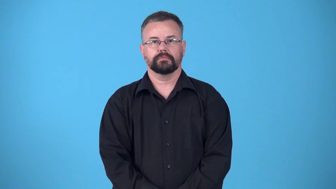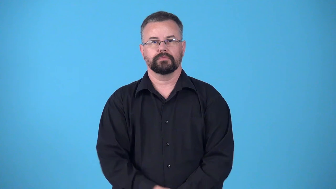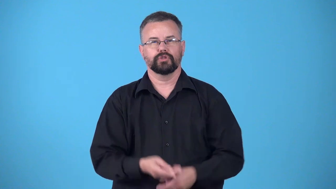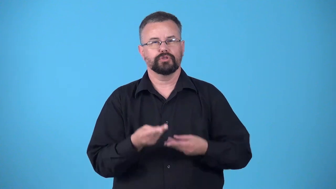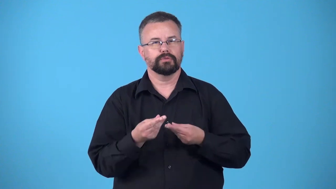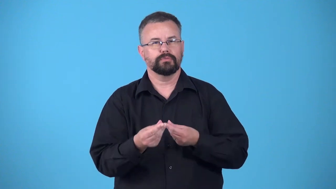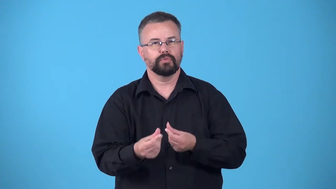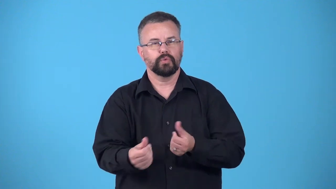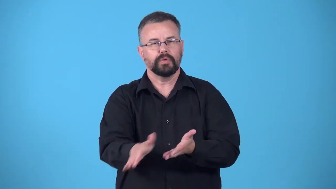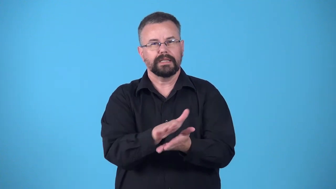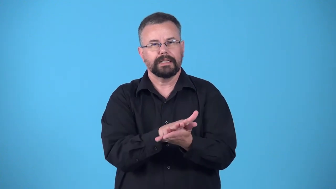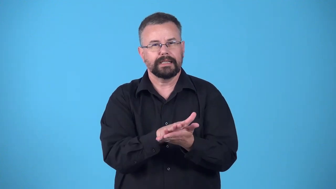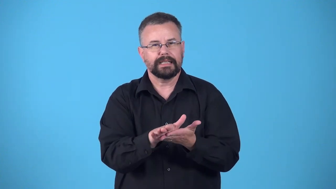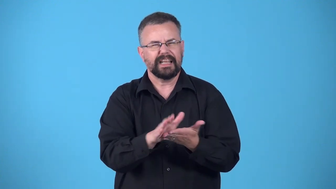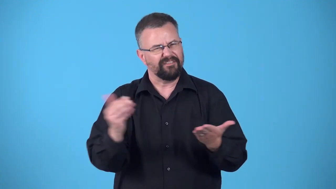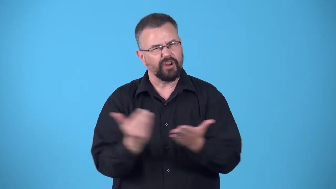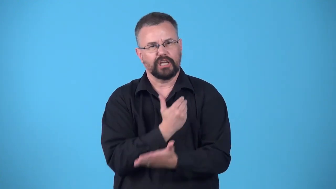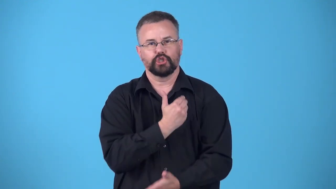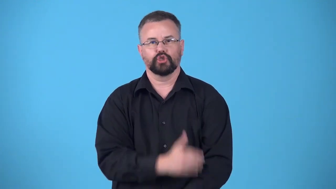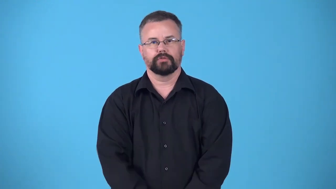crisp-new,fresh